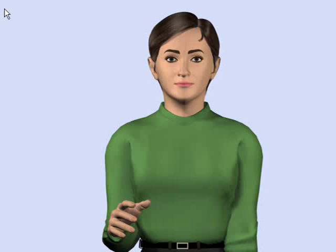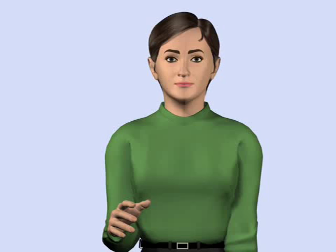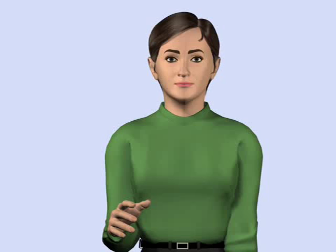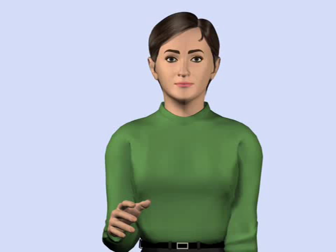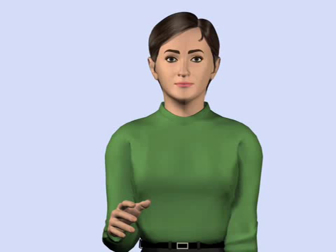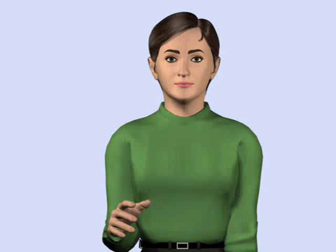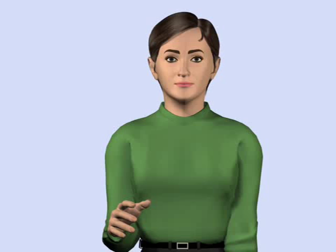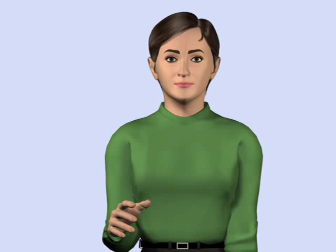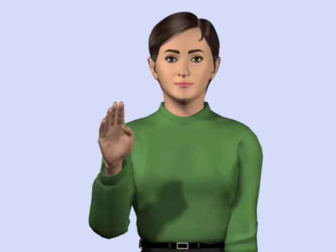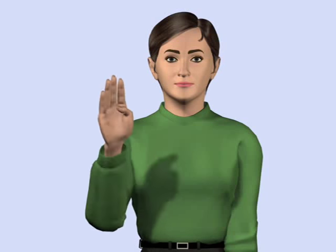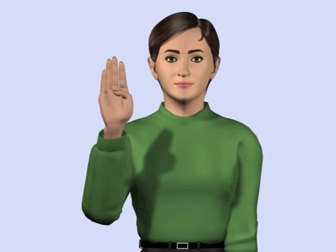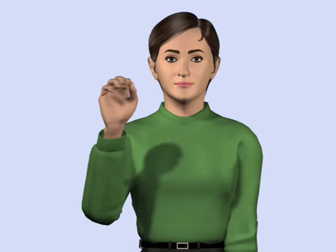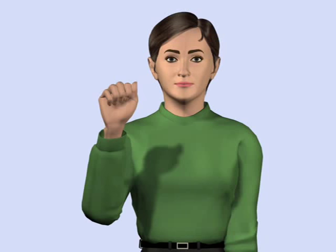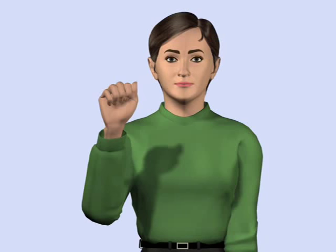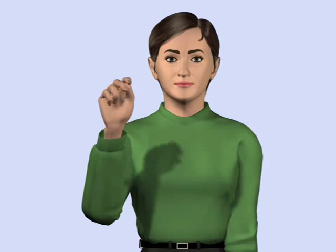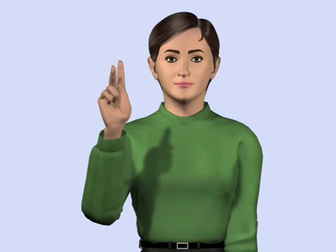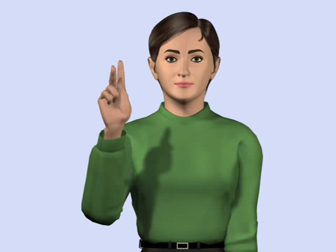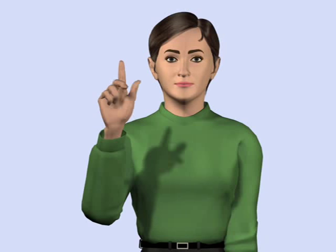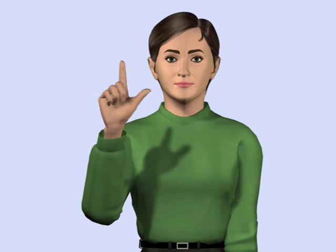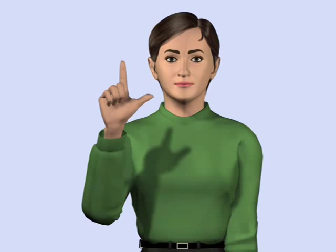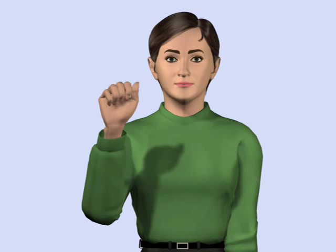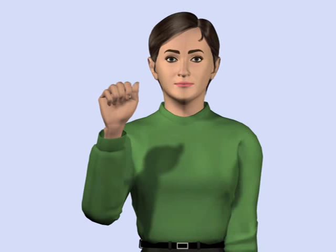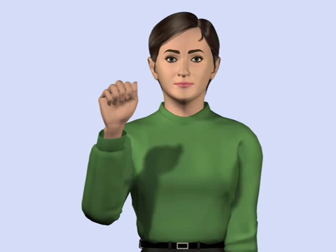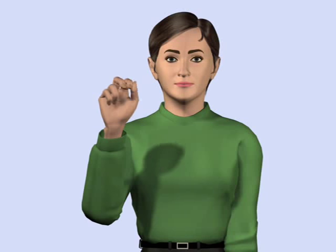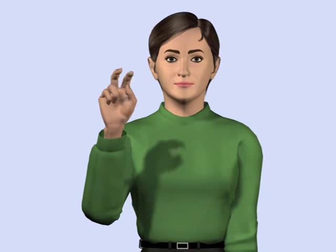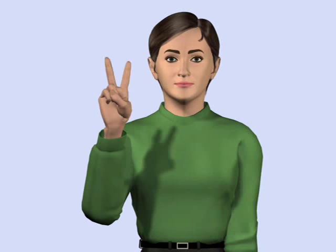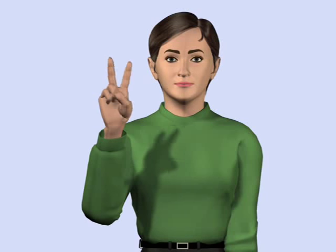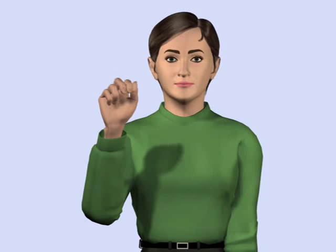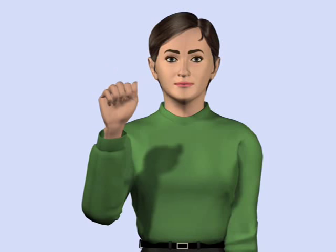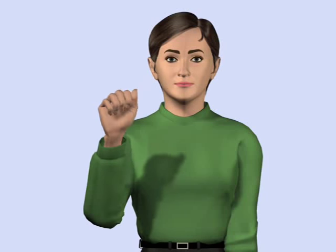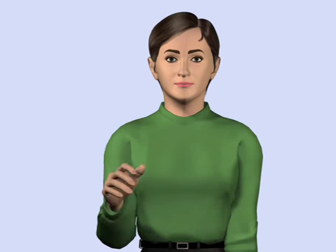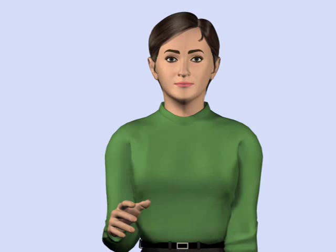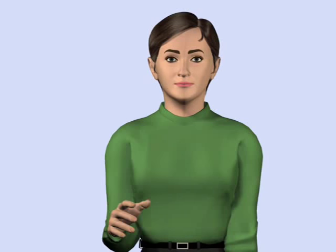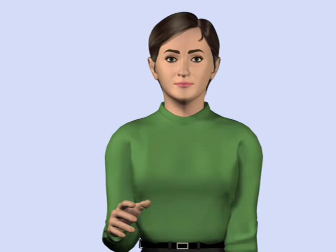baklava